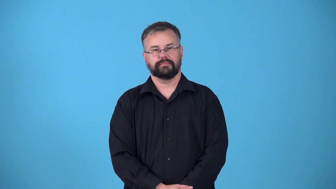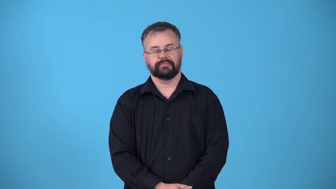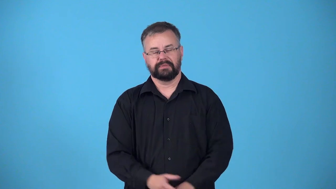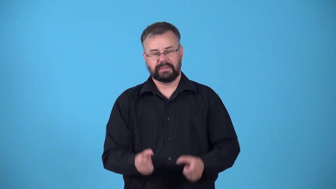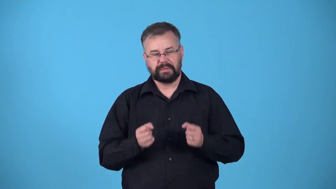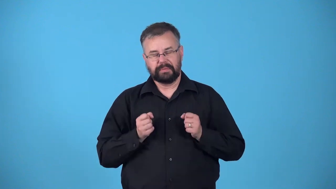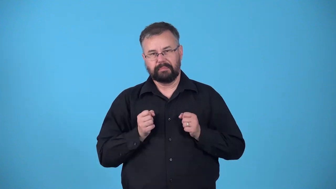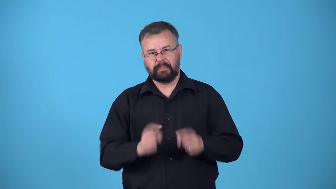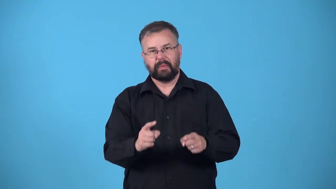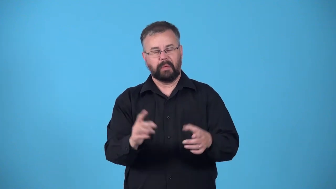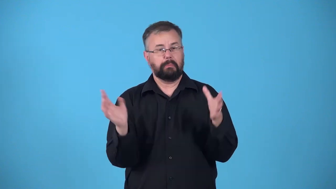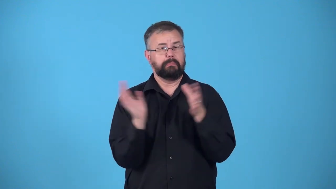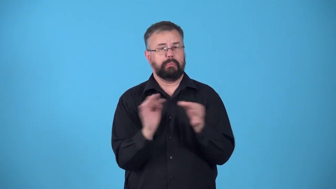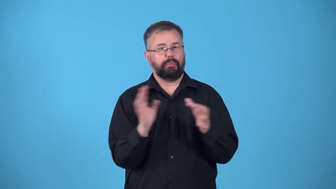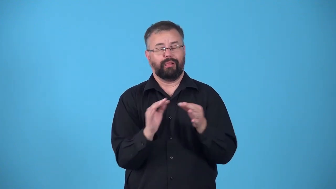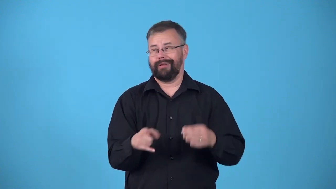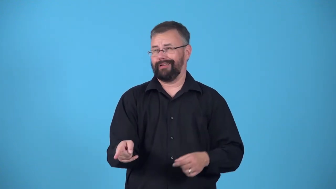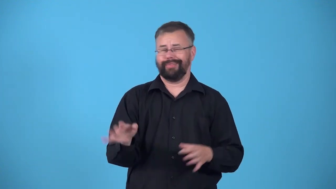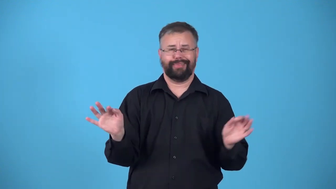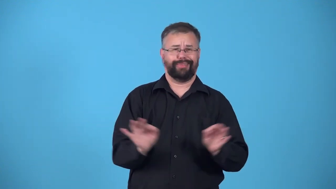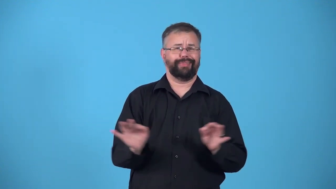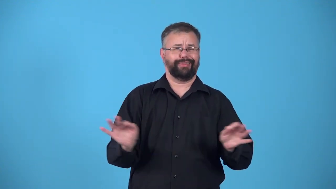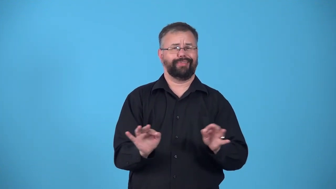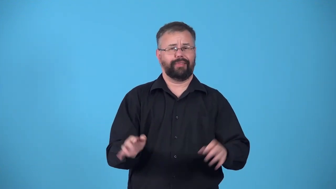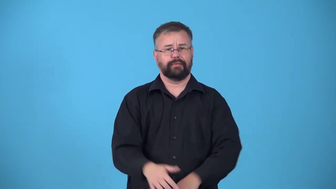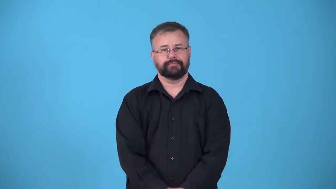glib remark